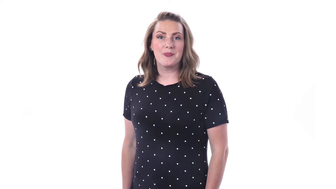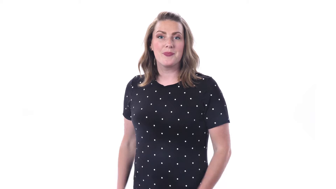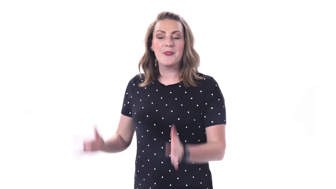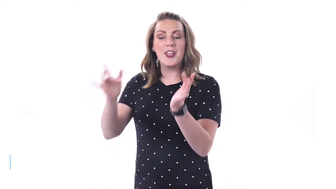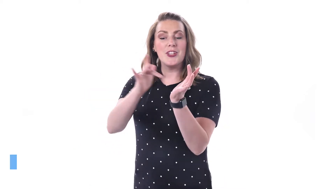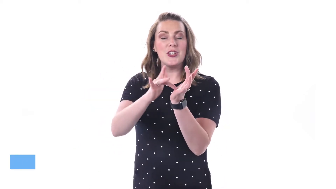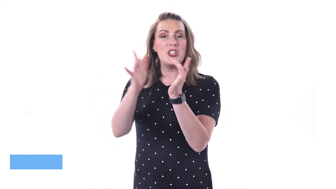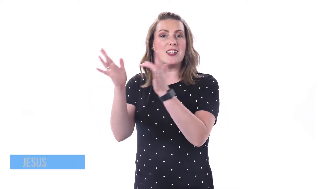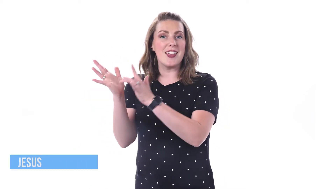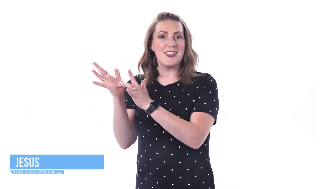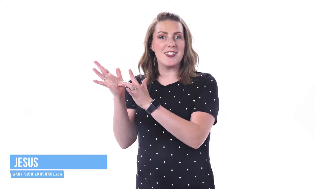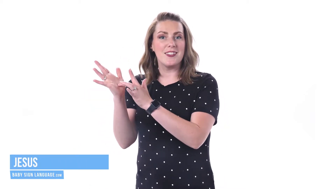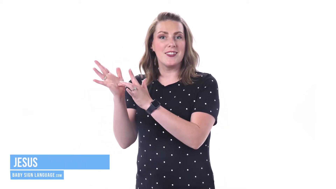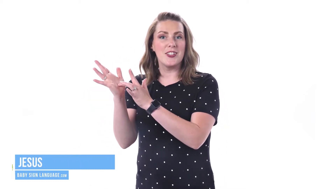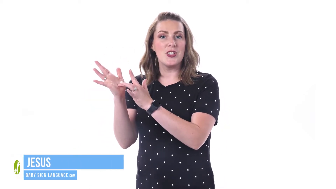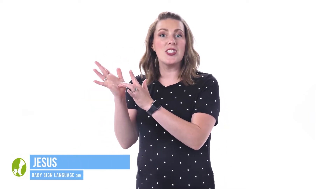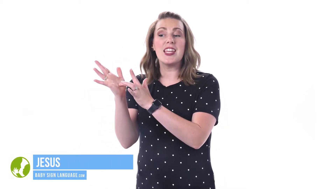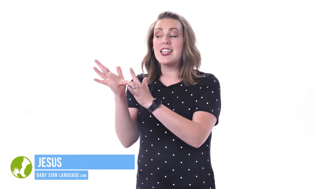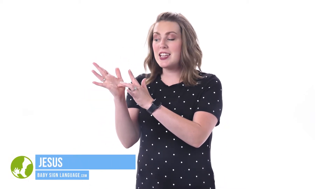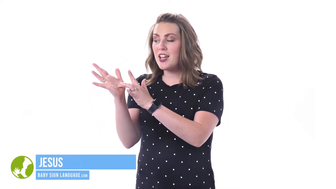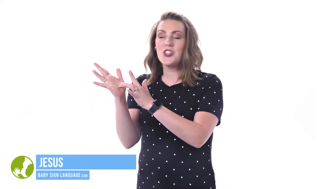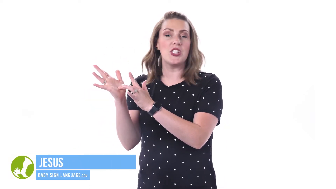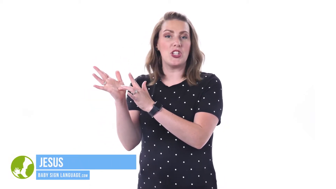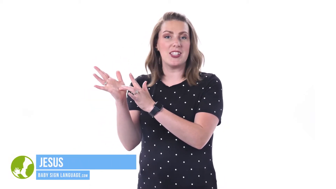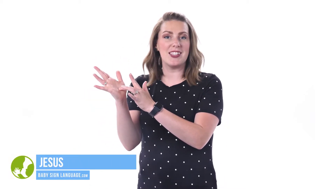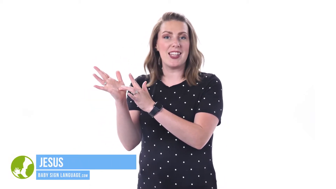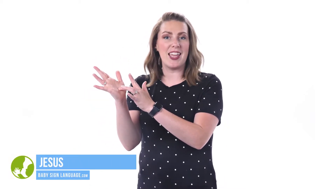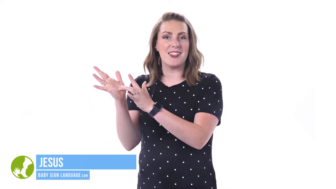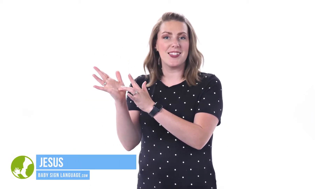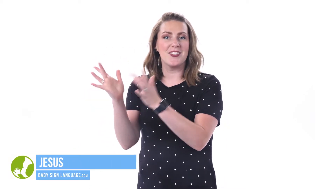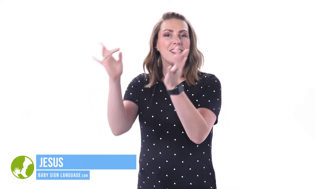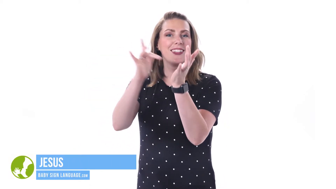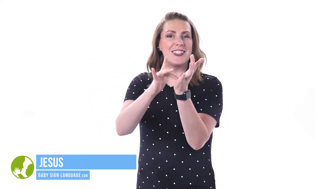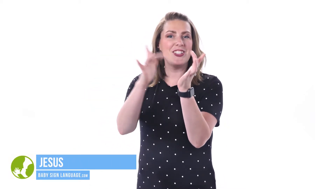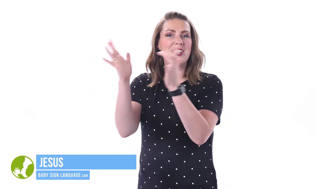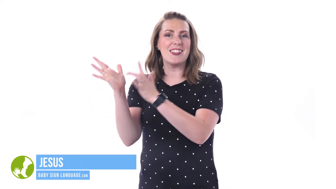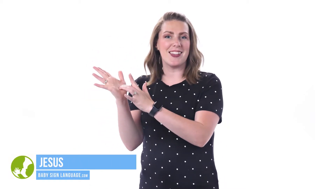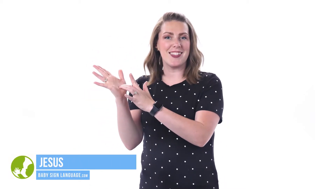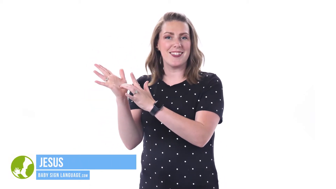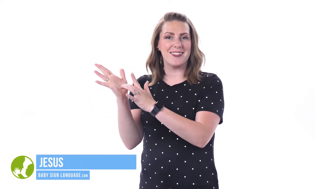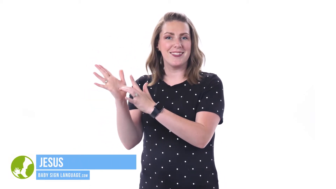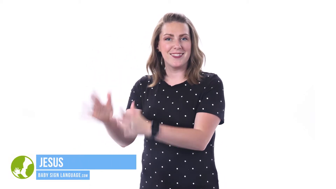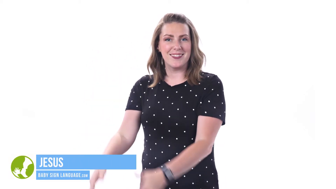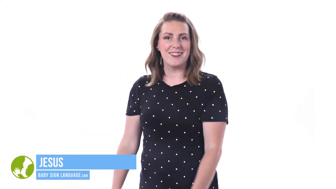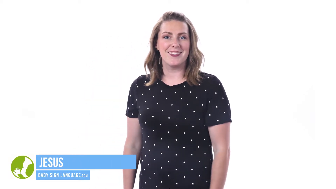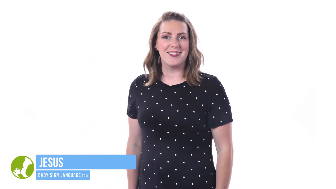Jesus